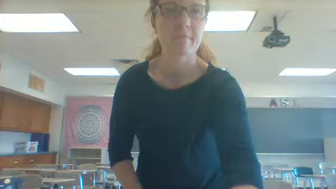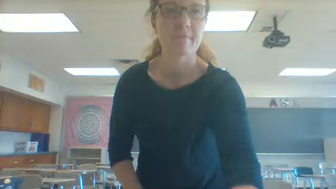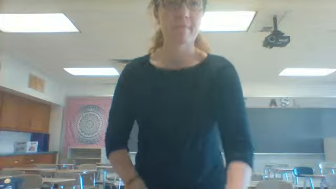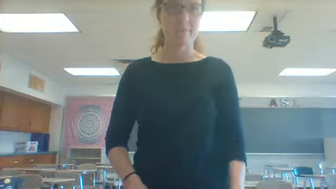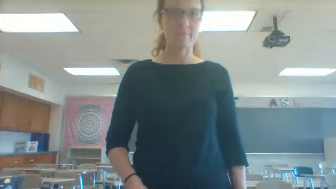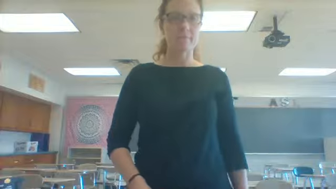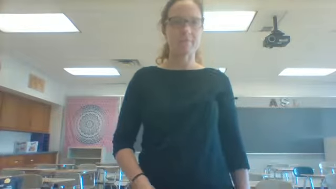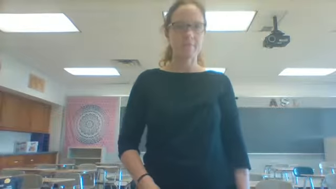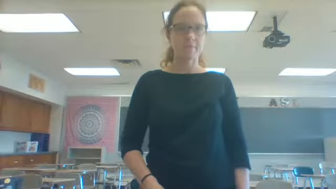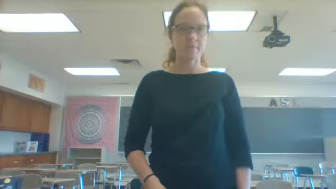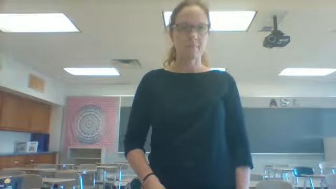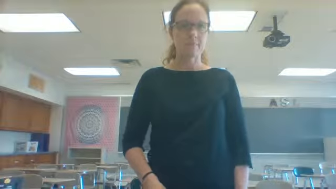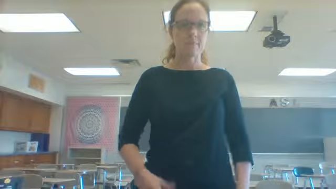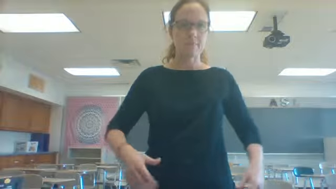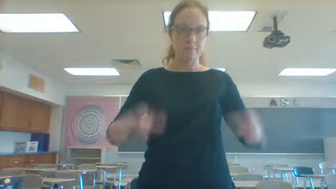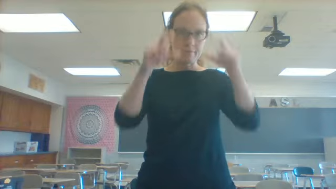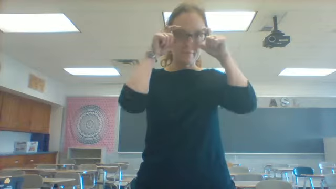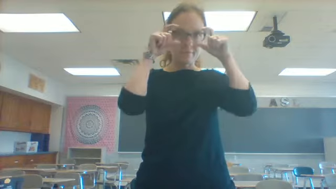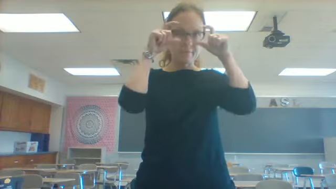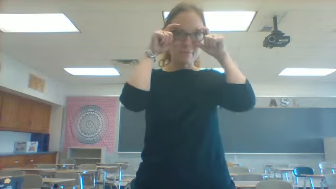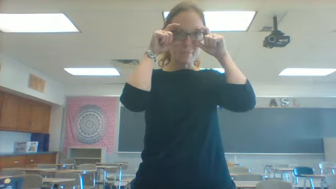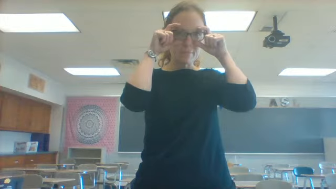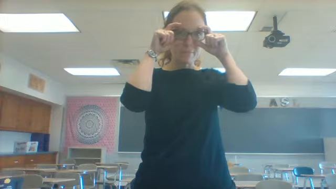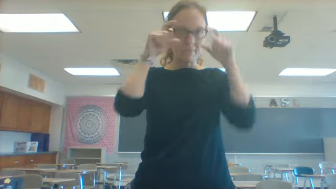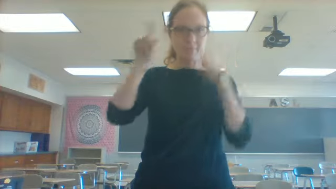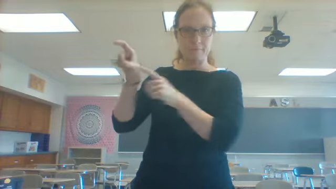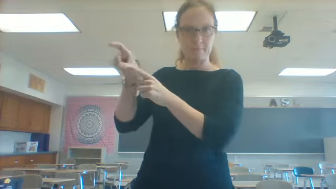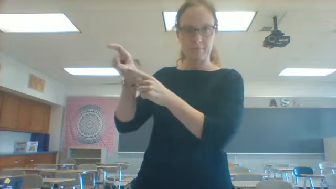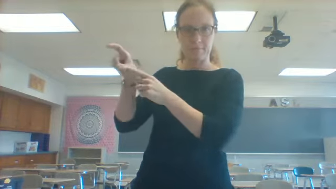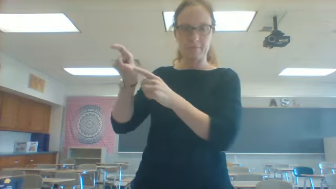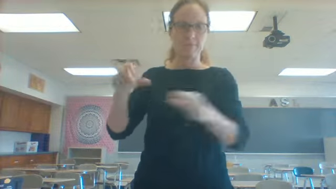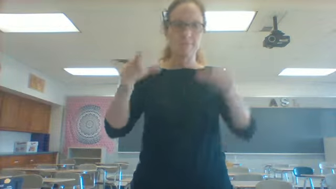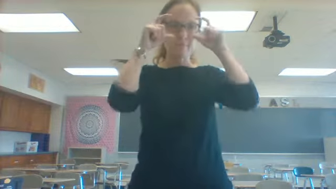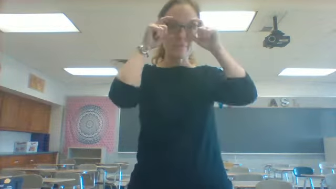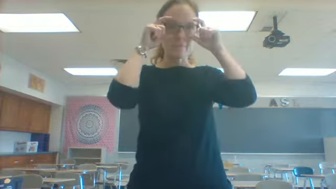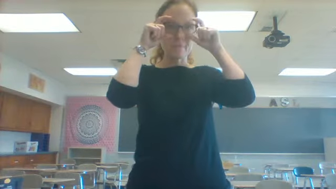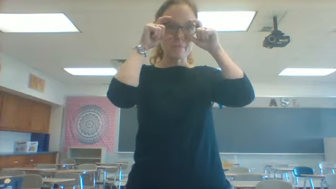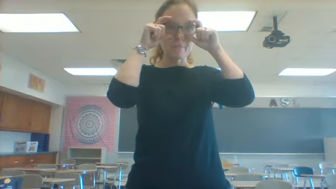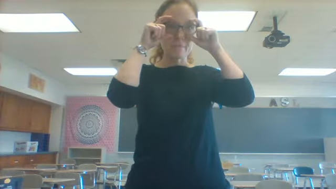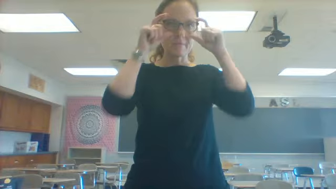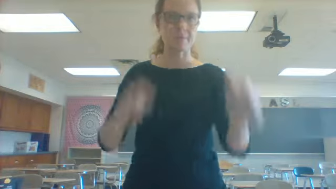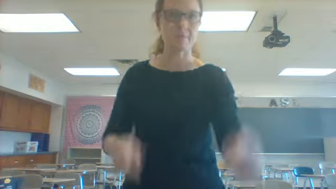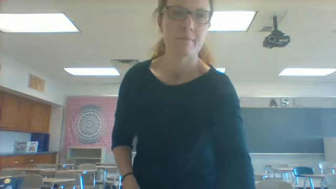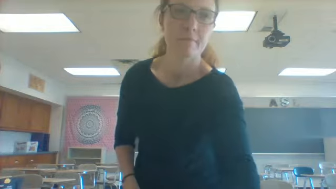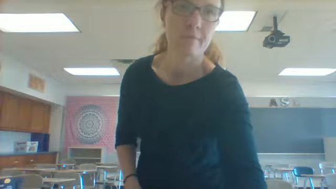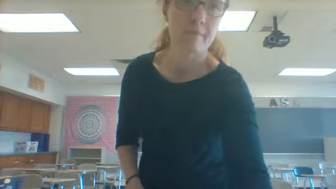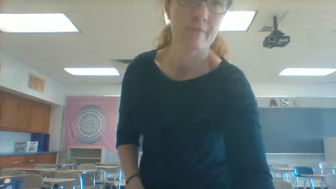Glasses